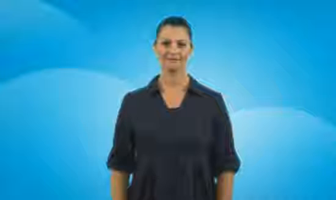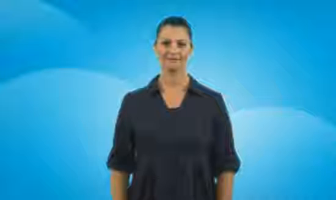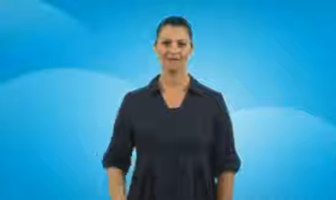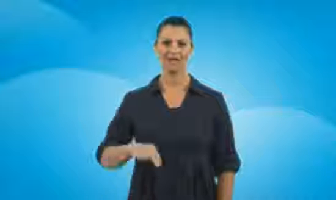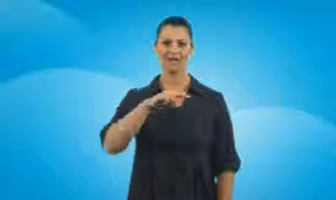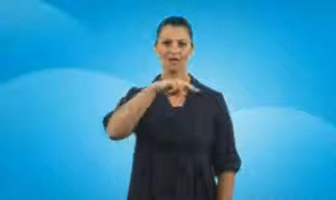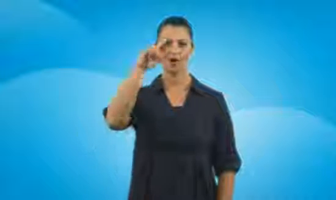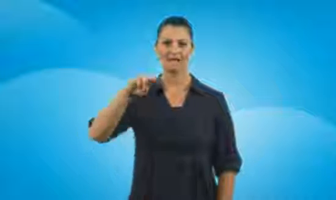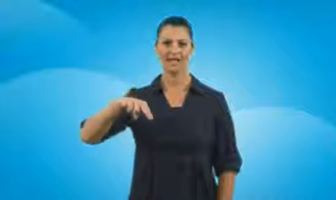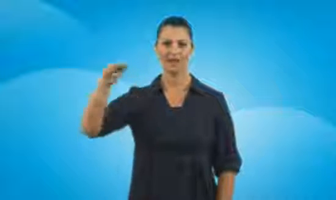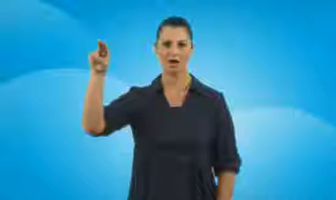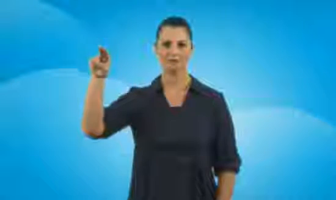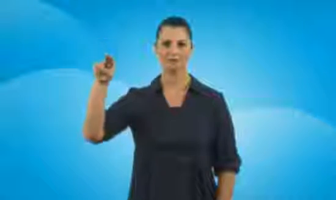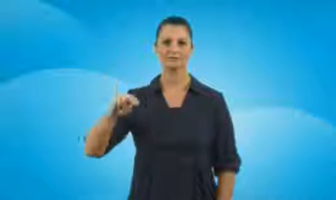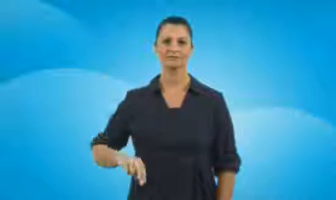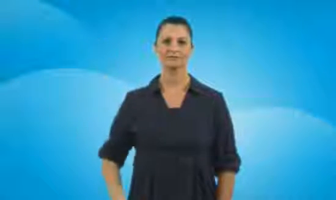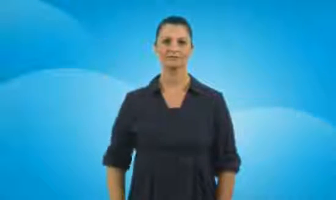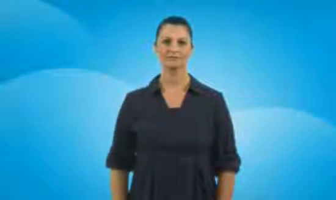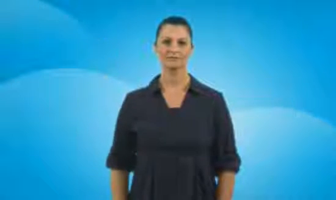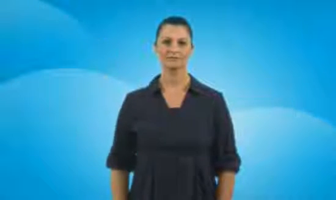Norway